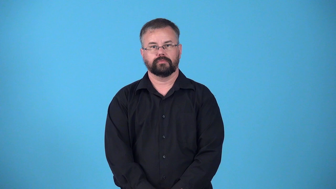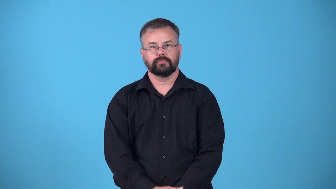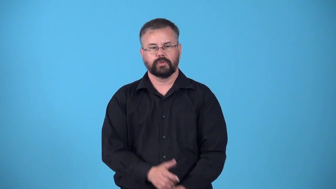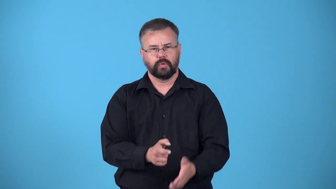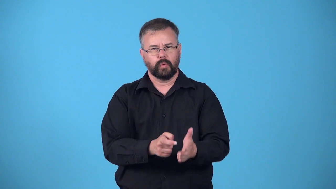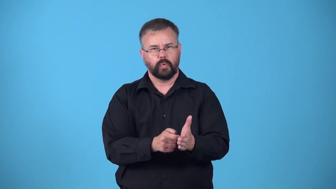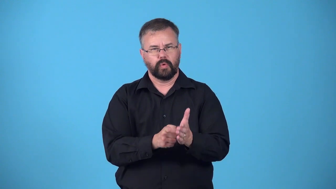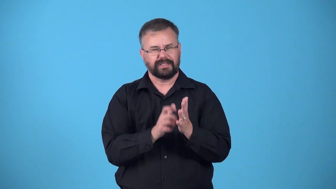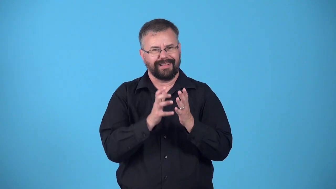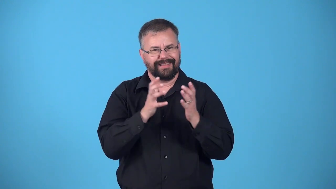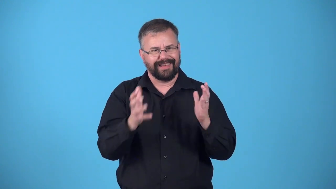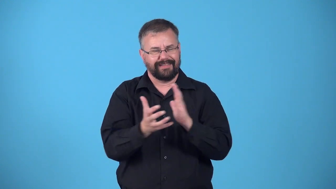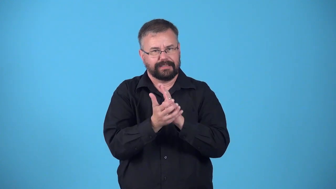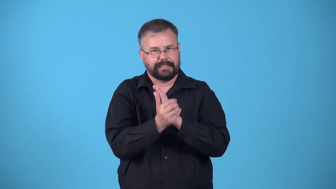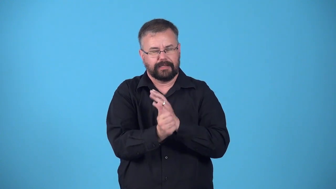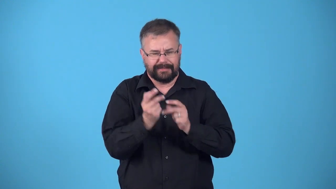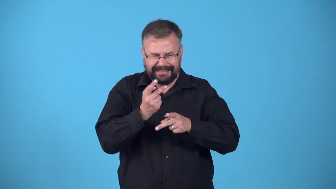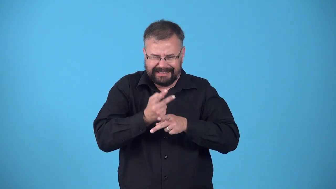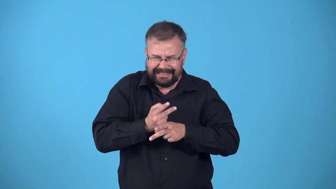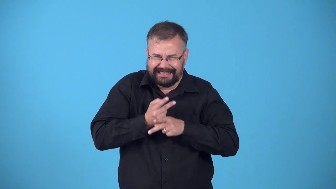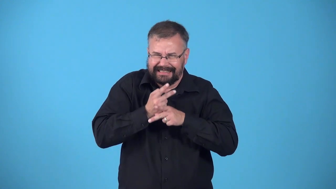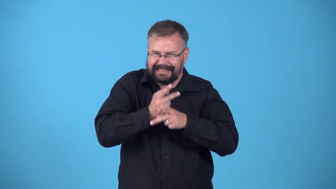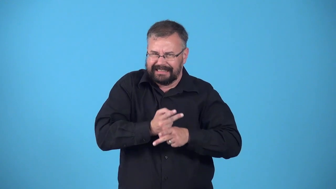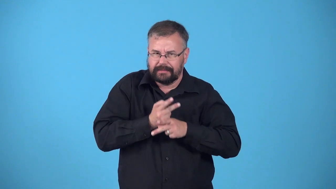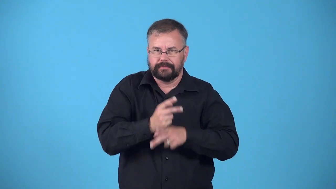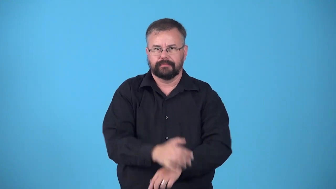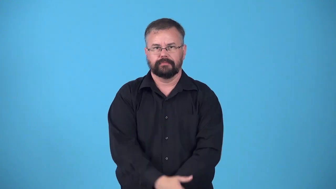exacting